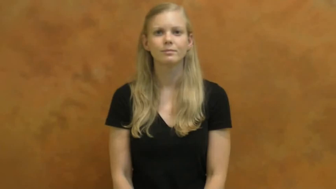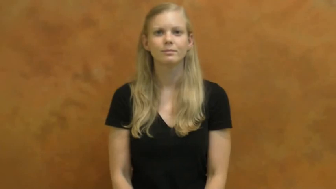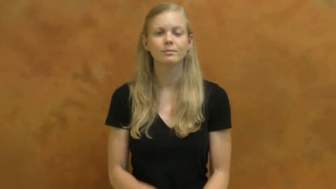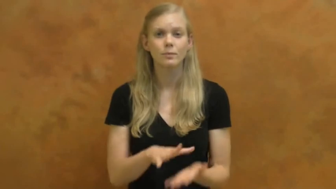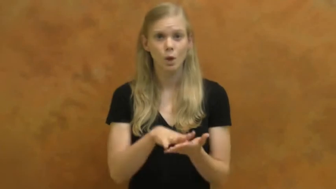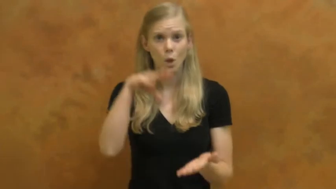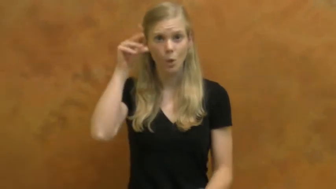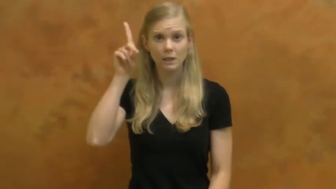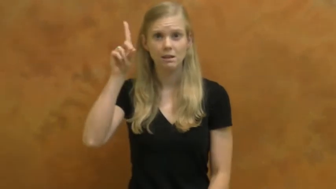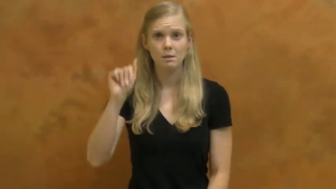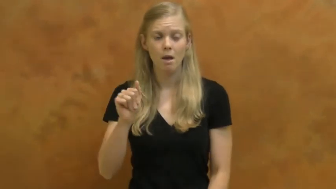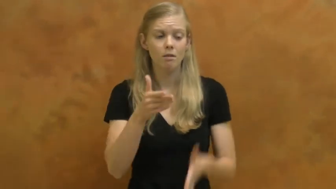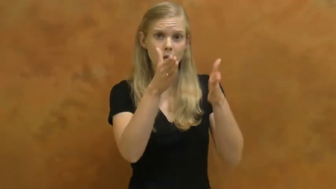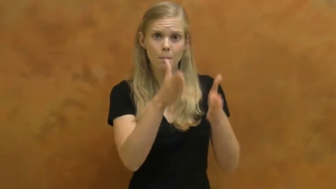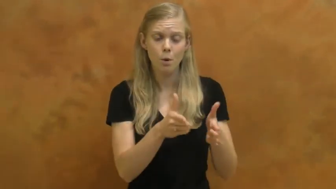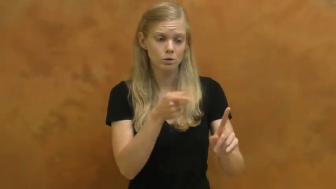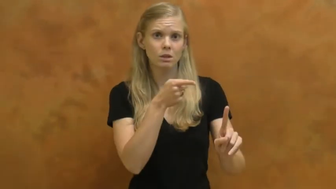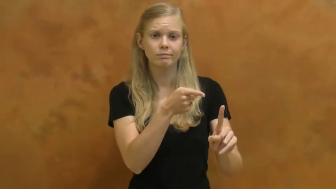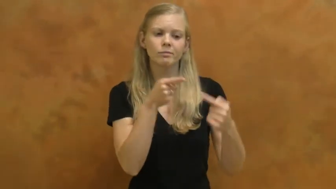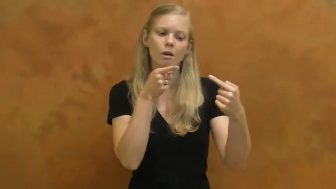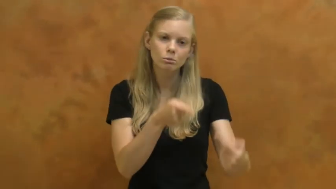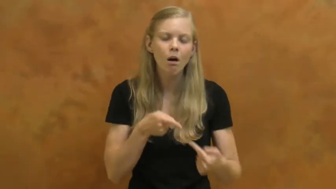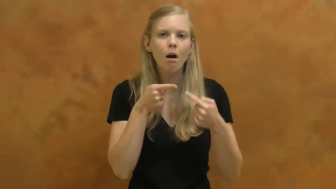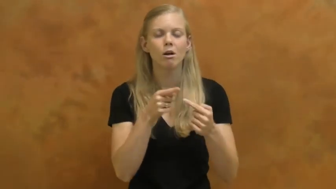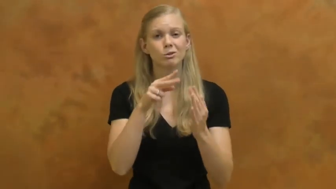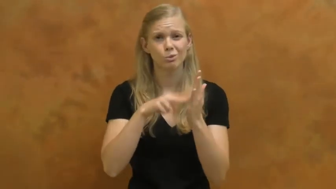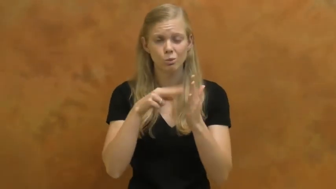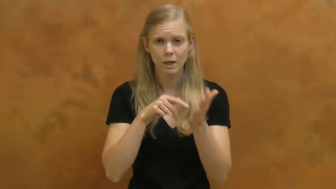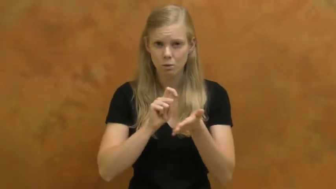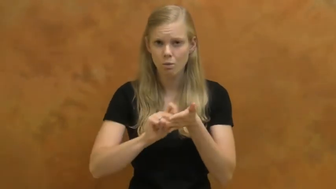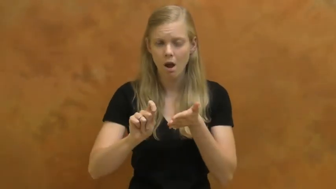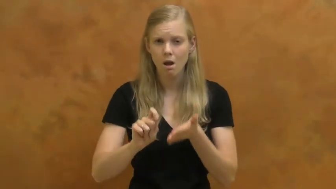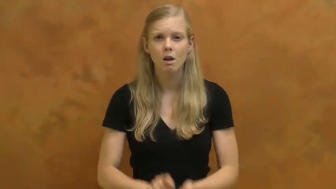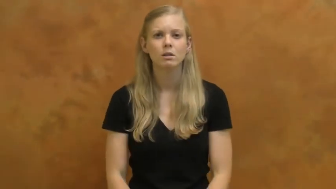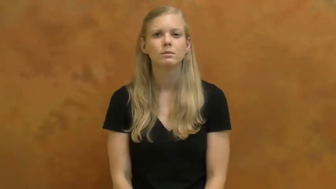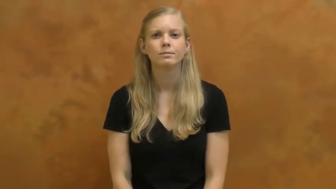dyslexia